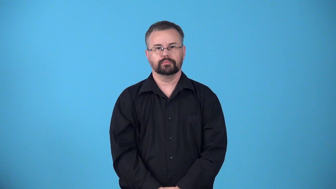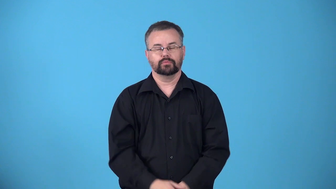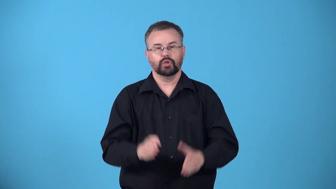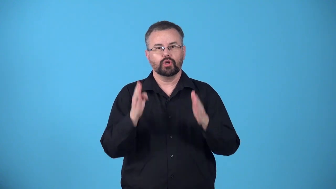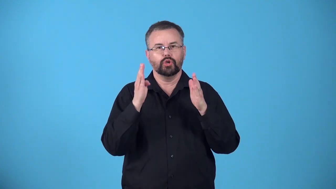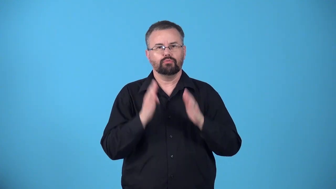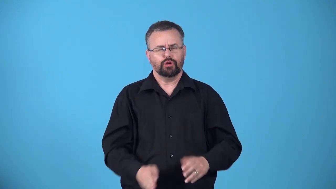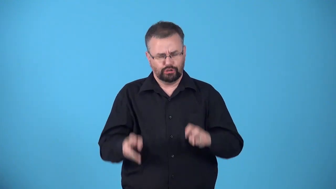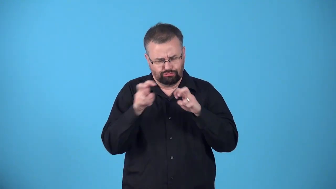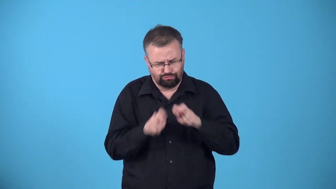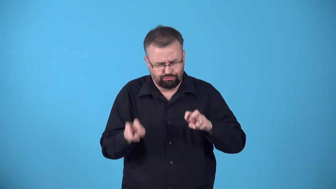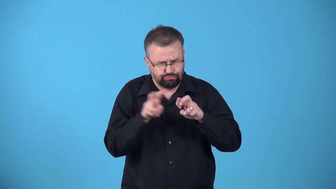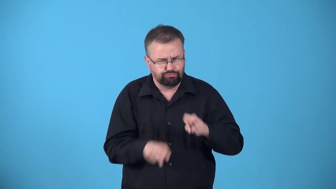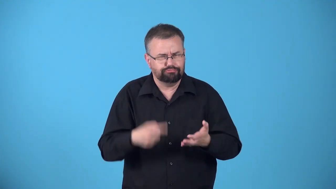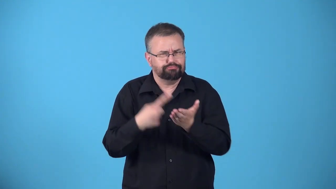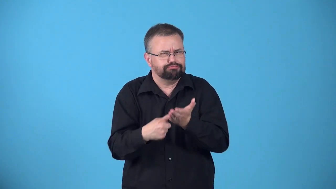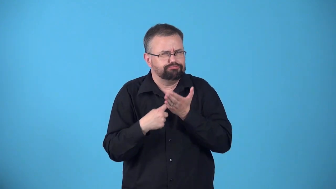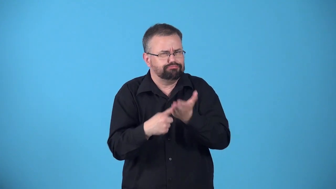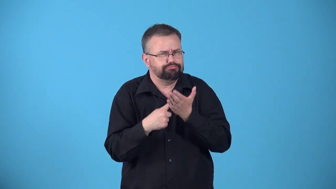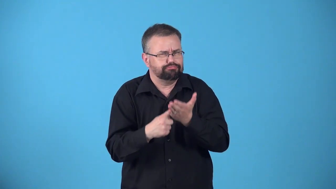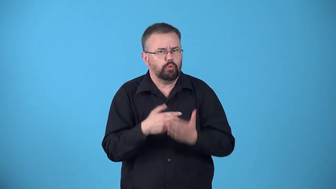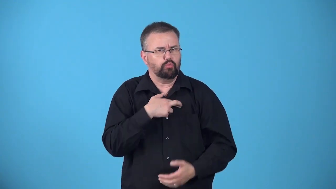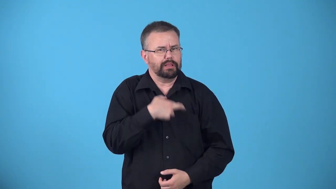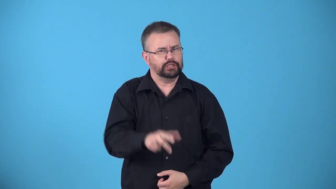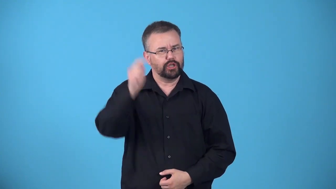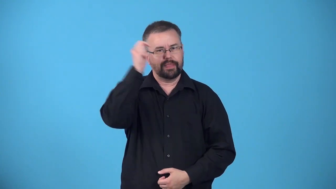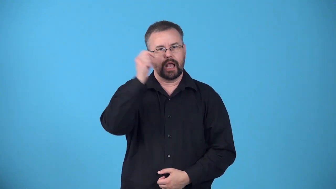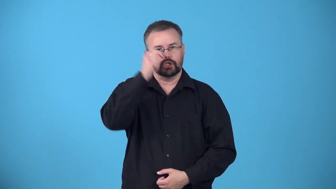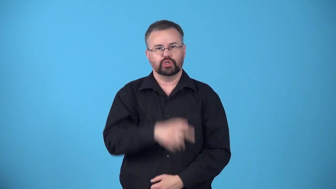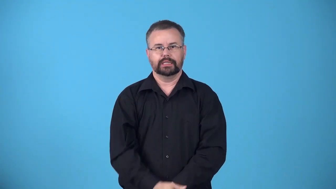theologize